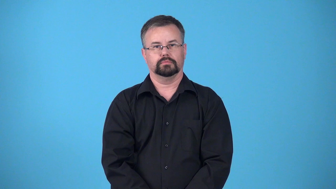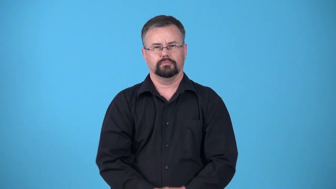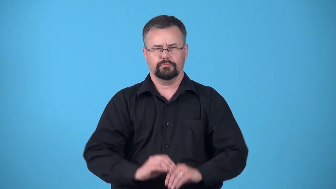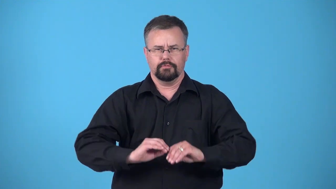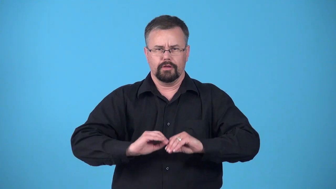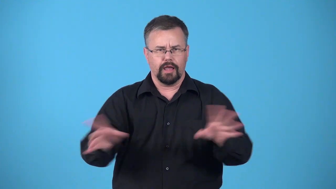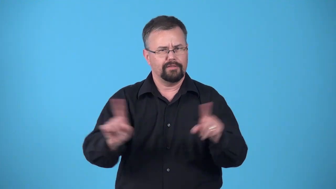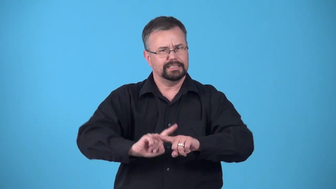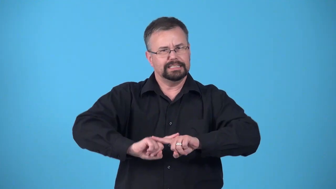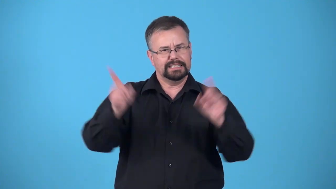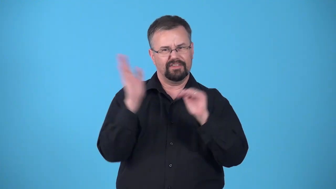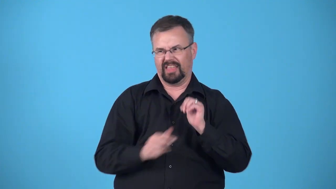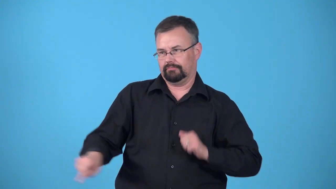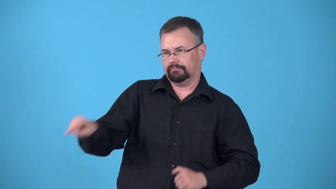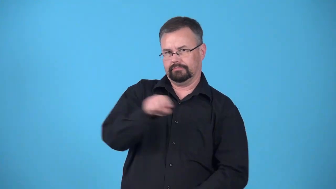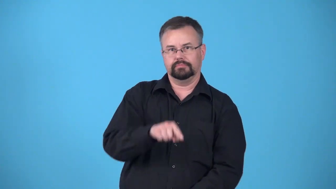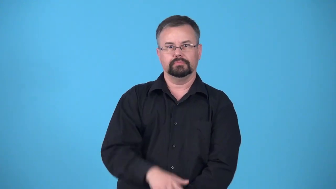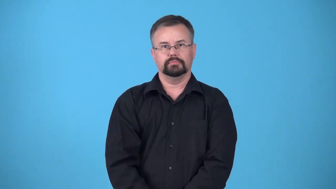stick out like a sore thumb